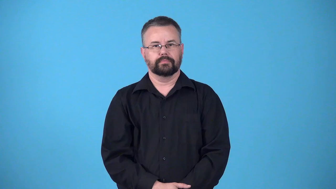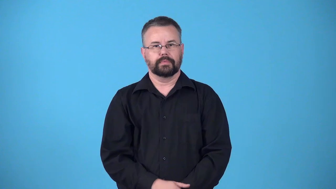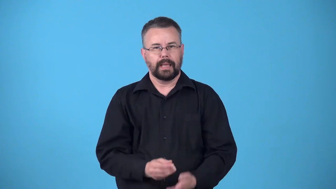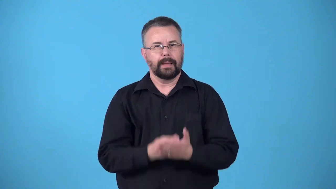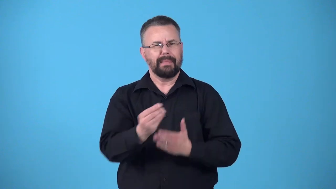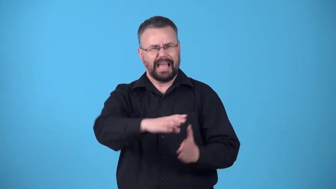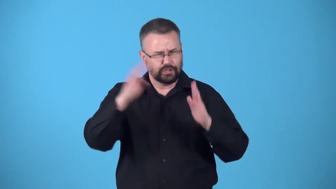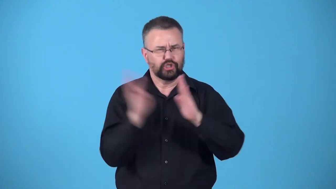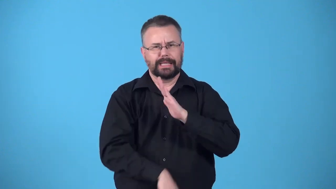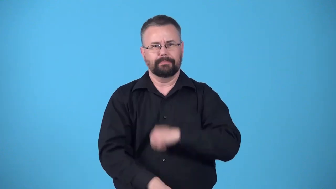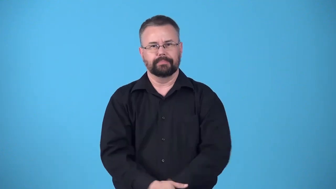buy something for a song